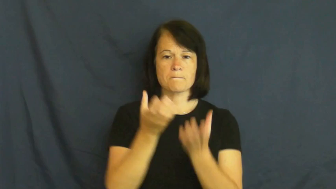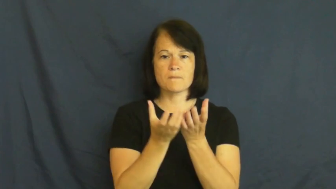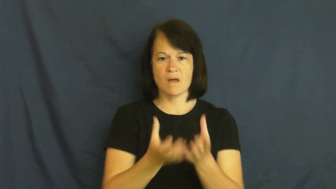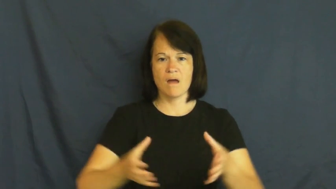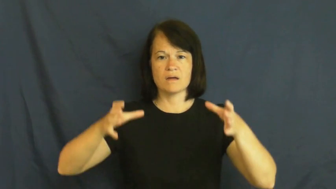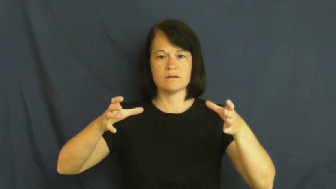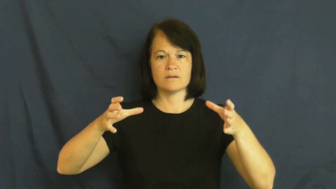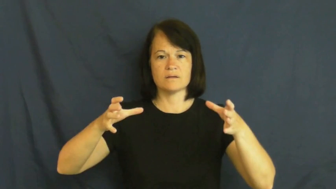cauldron,kettle